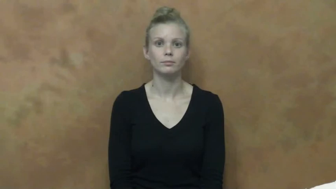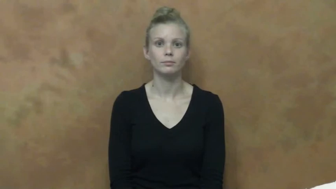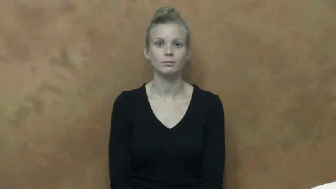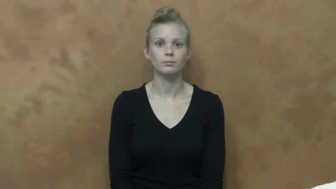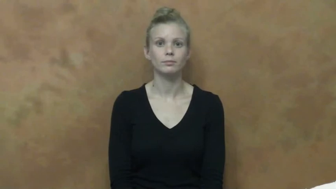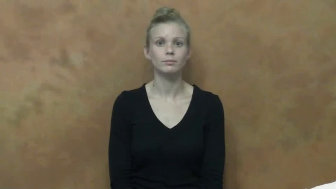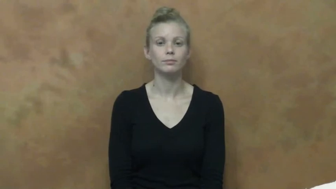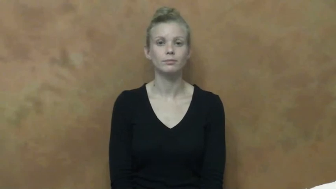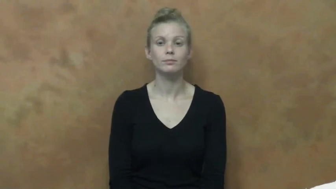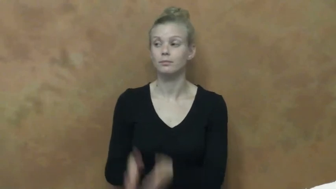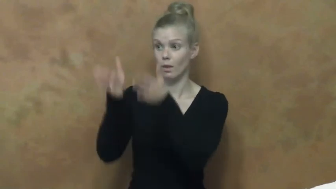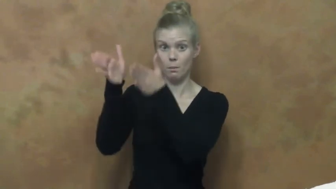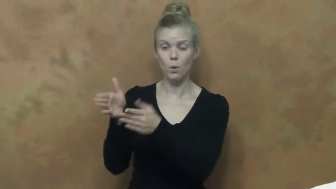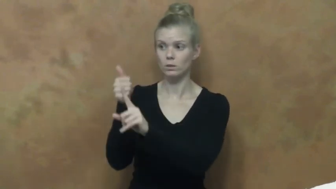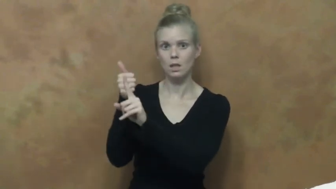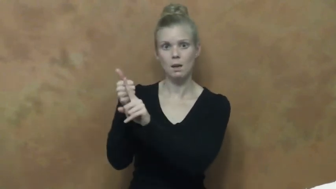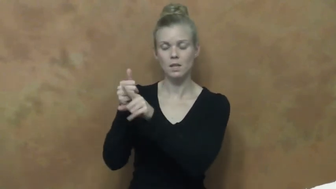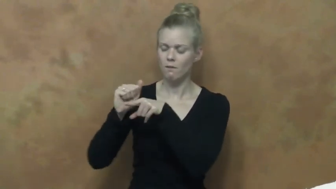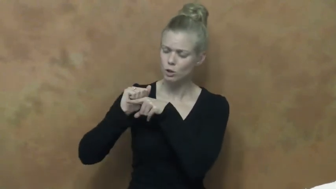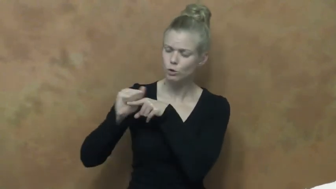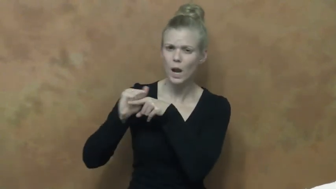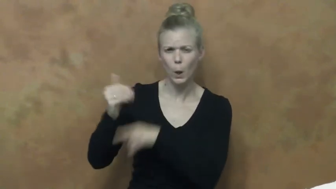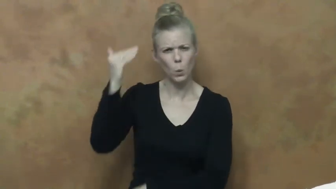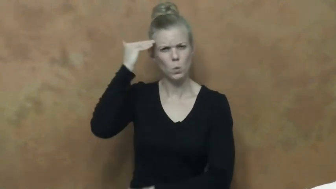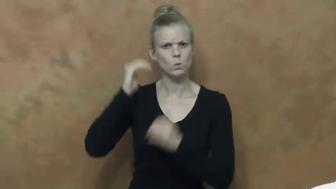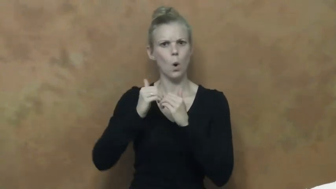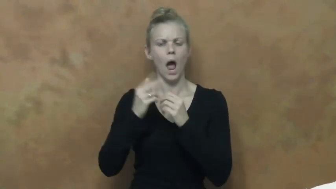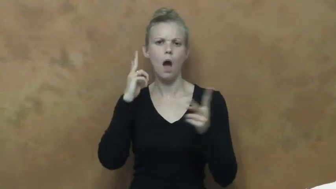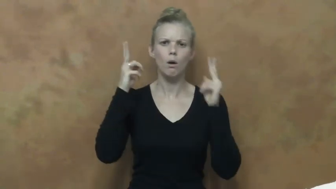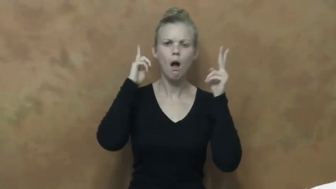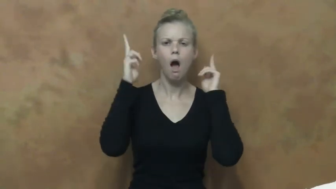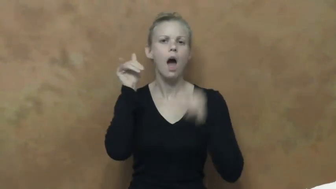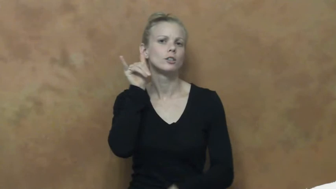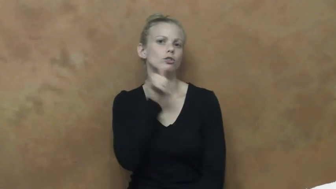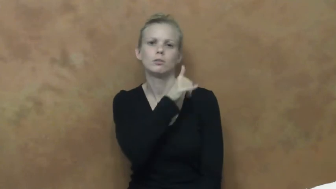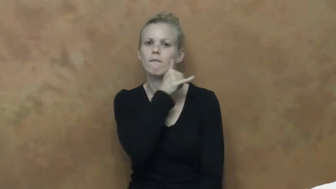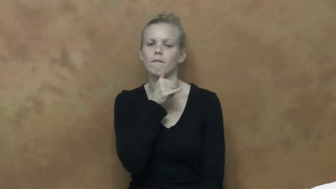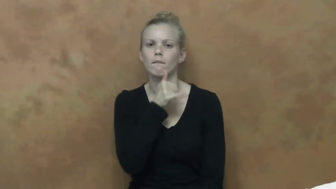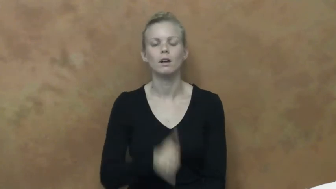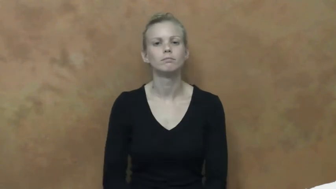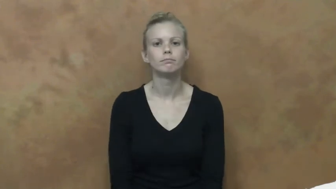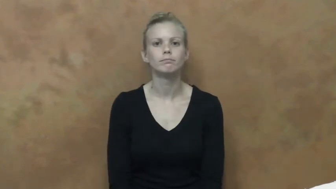barber